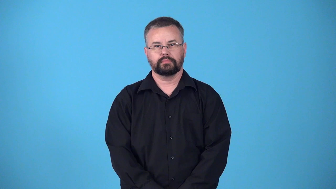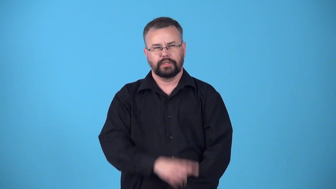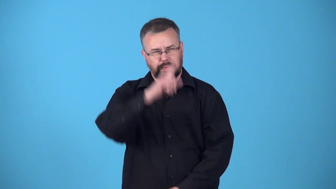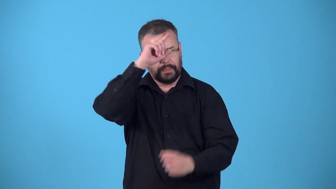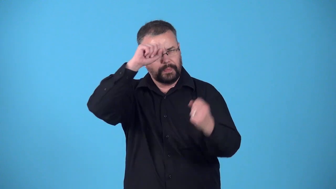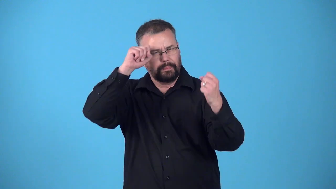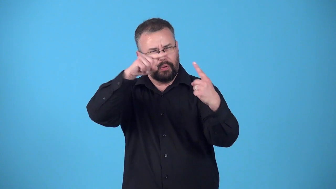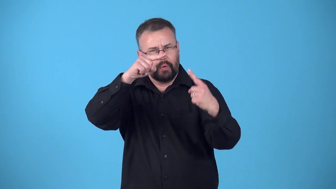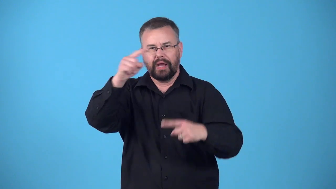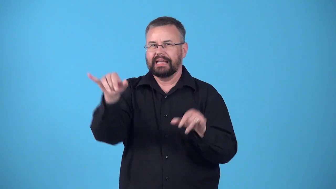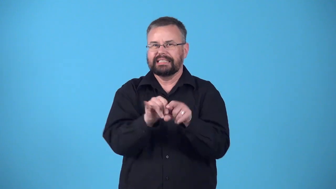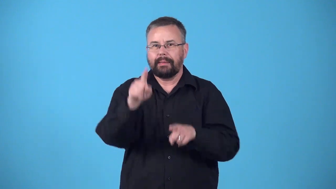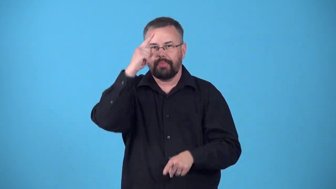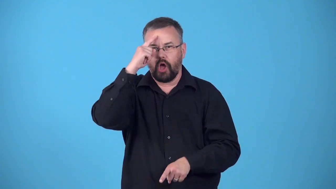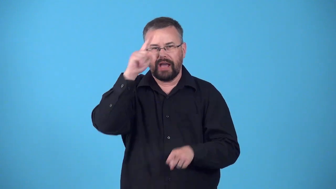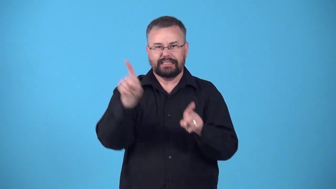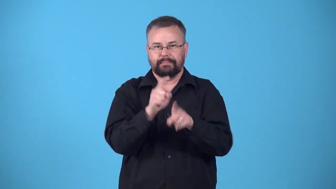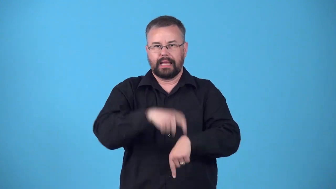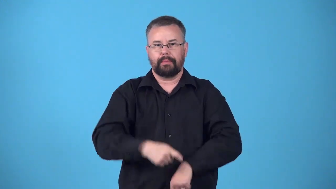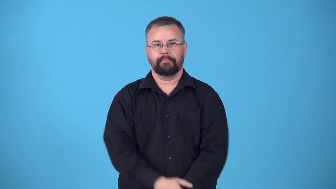great minds think alike